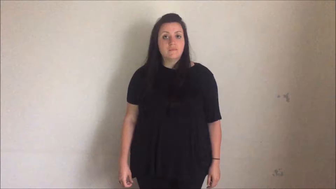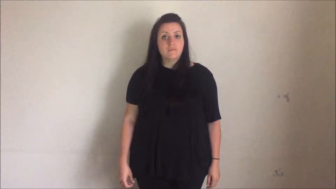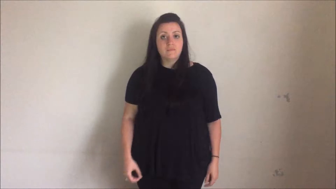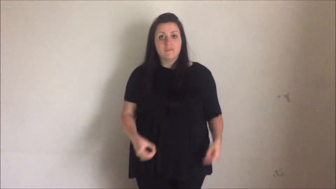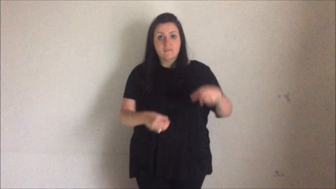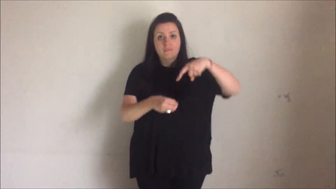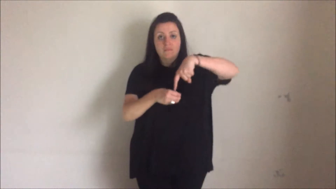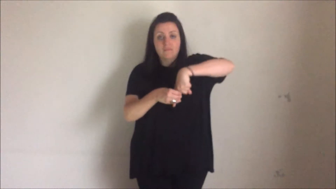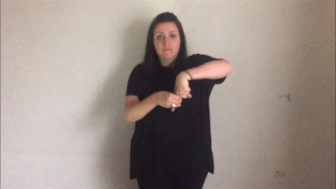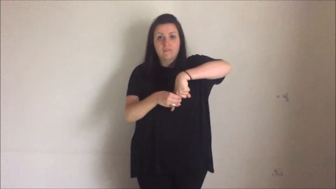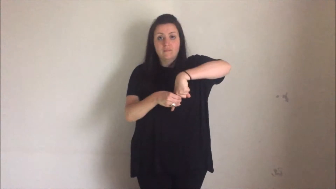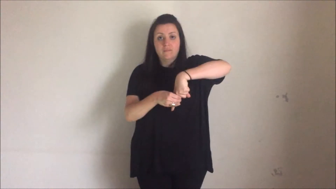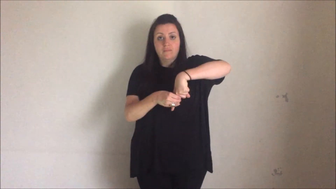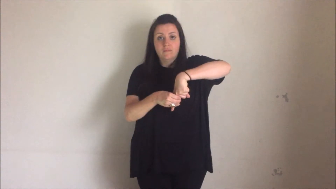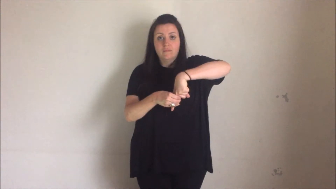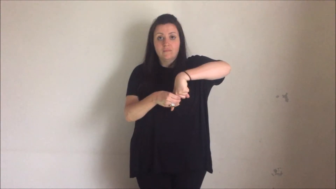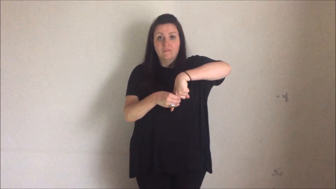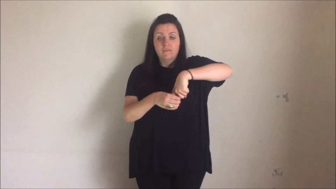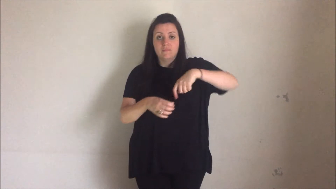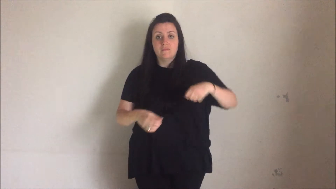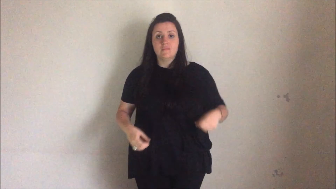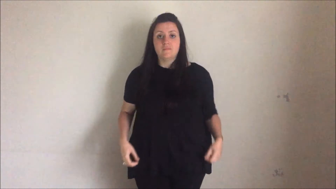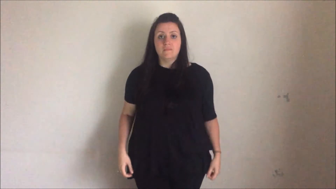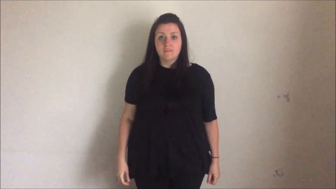in